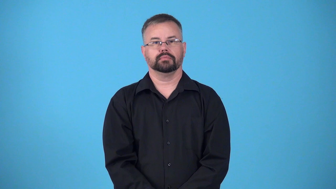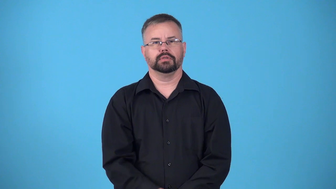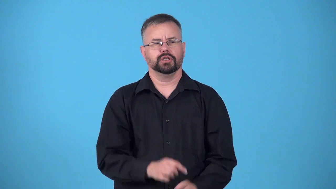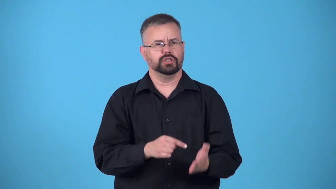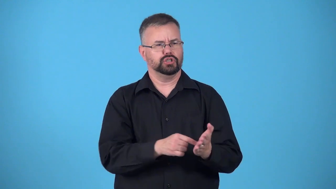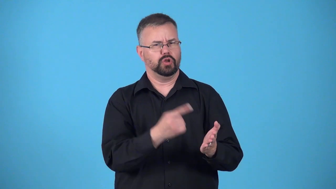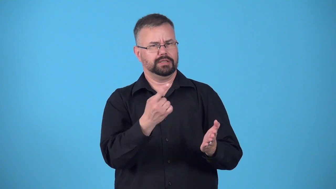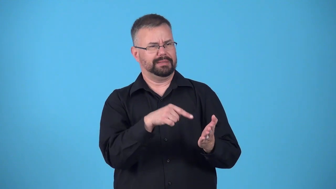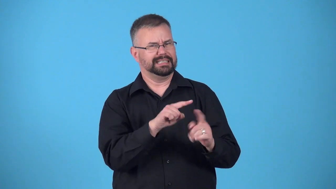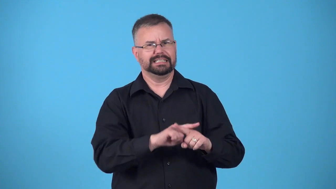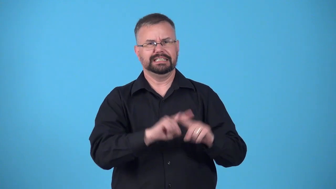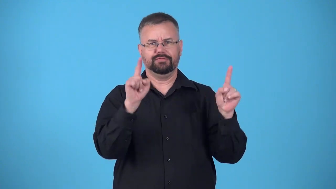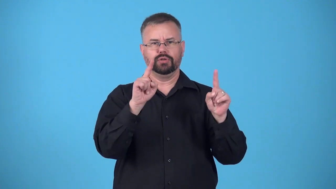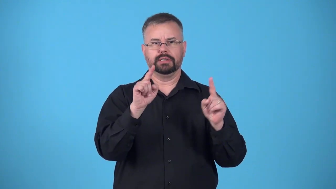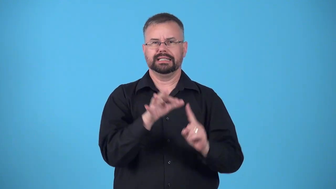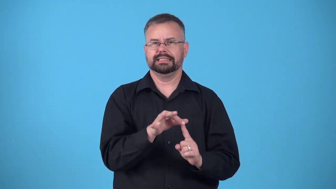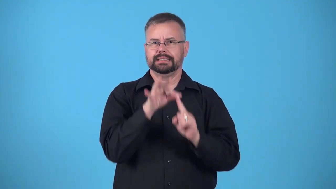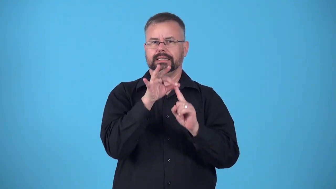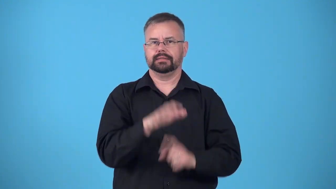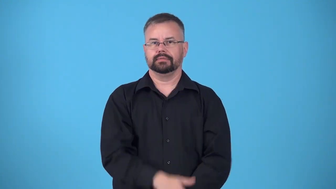differentiate